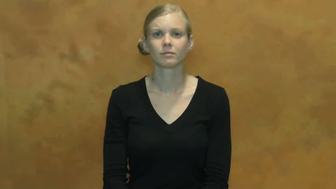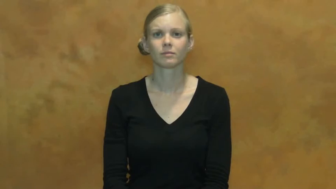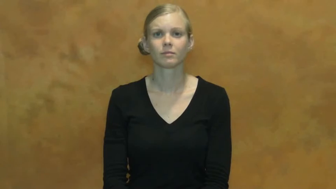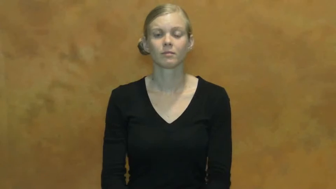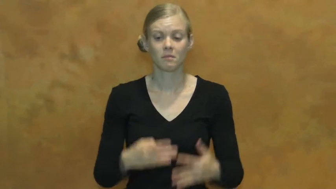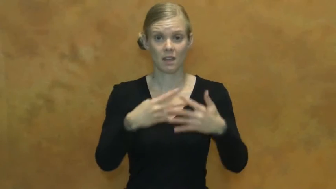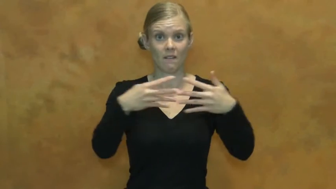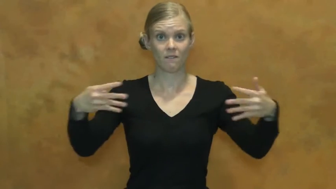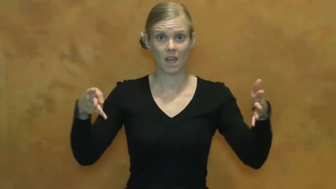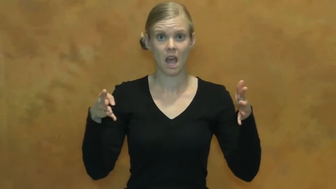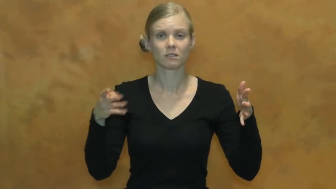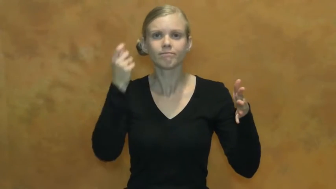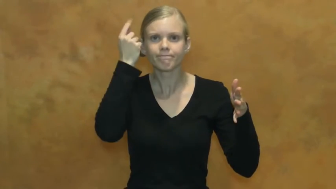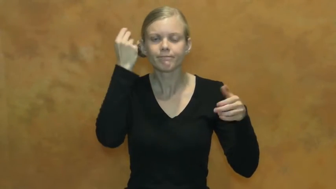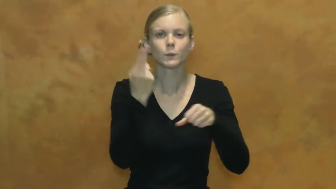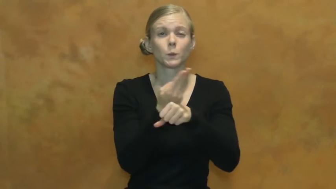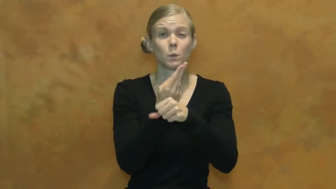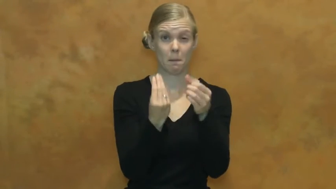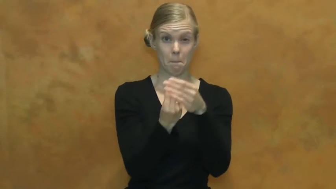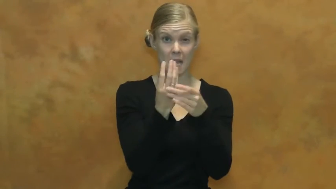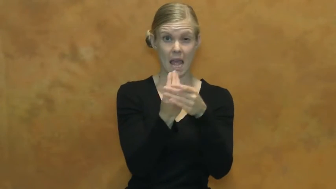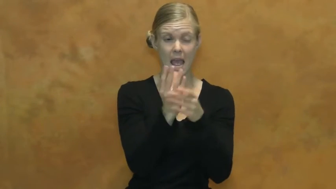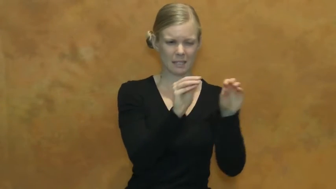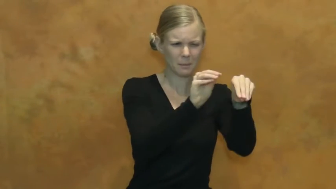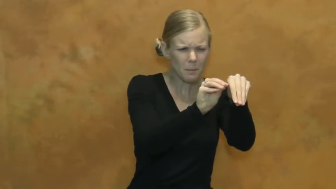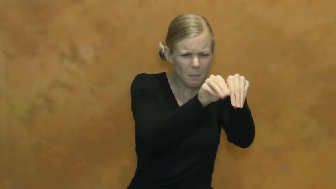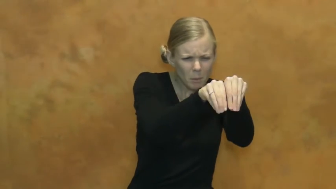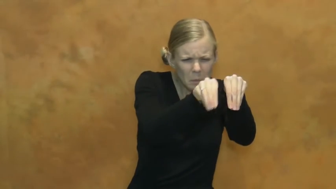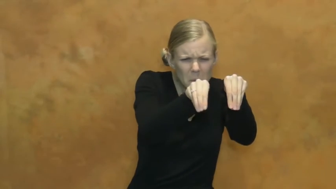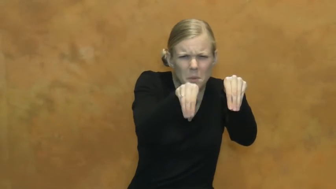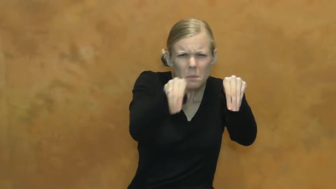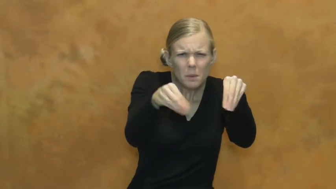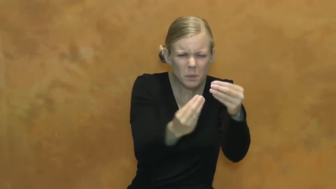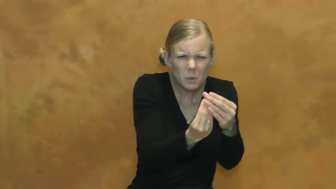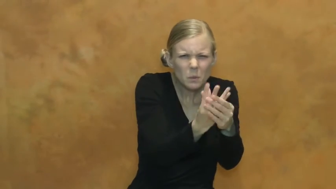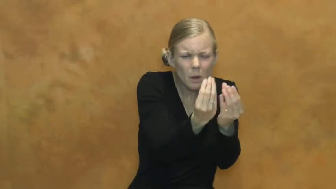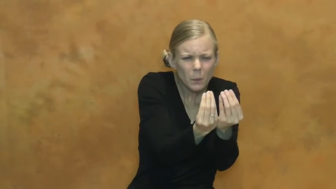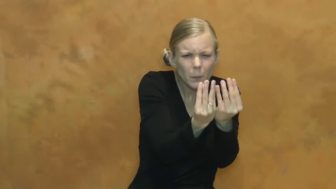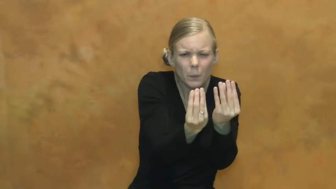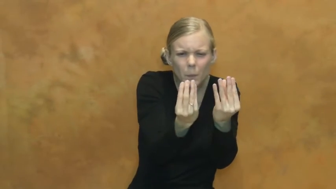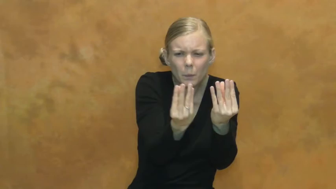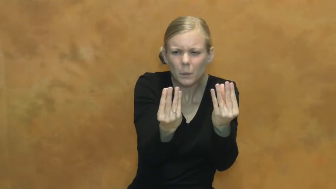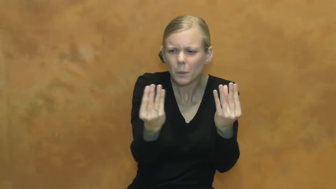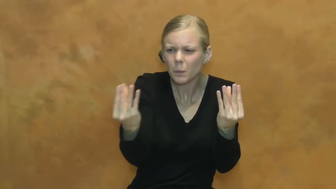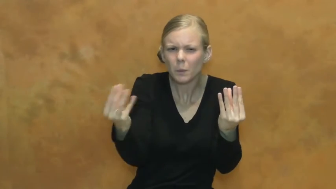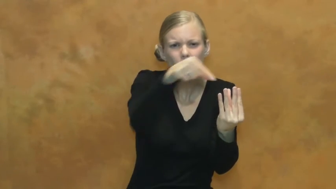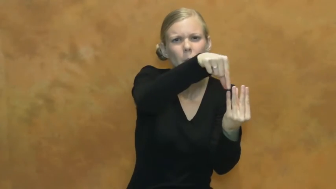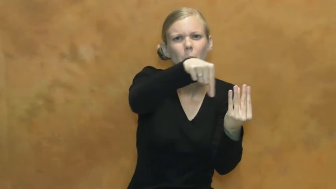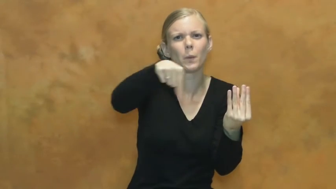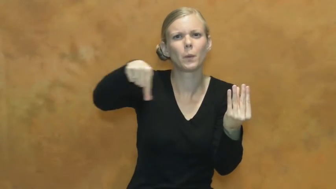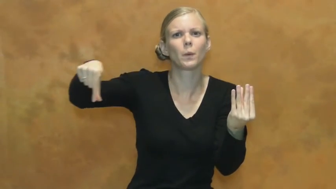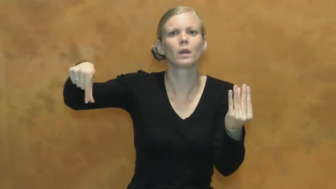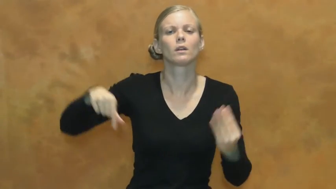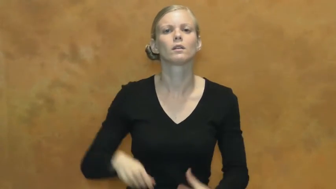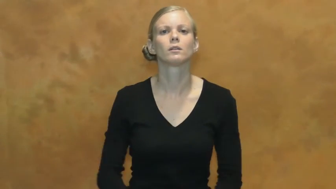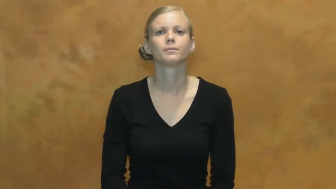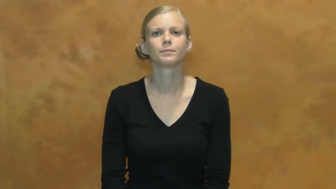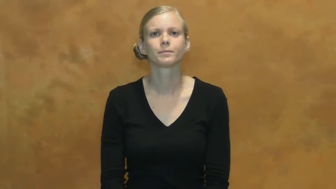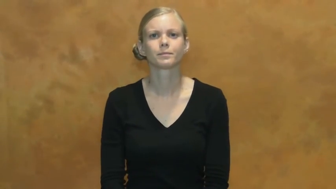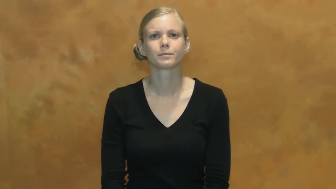hedge